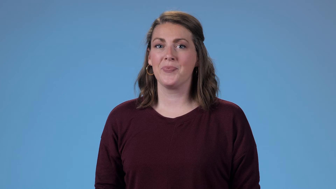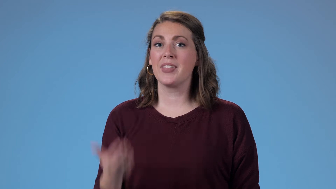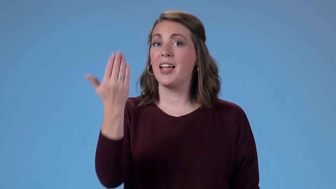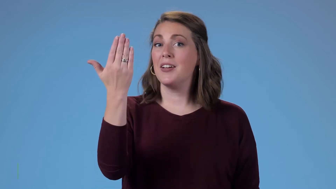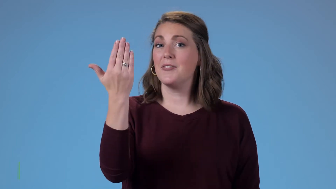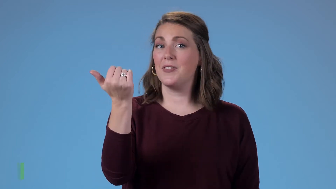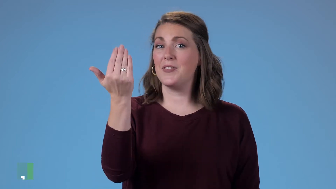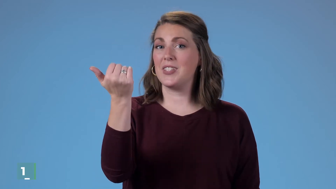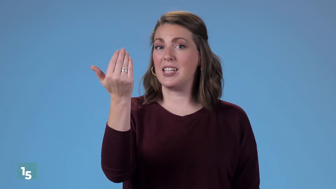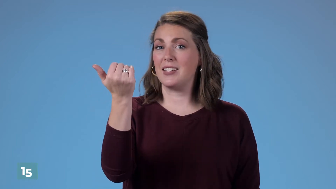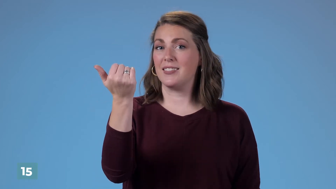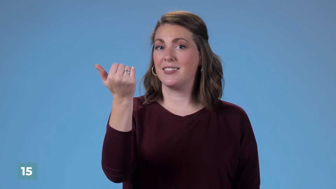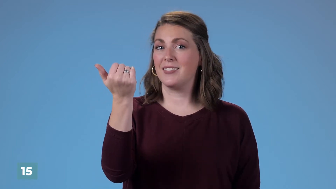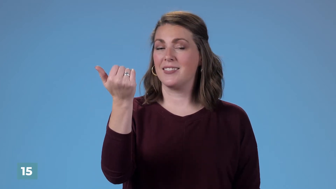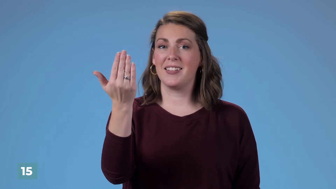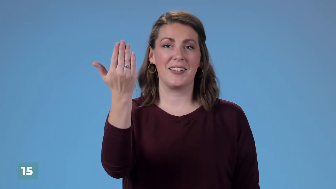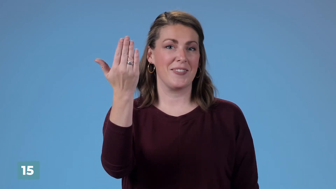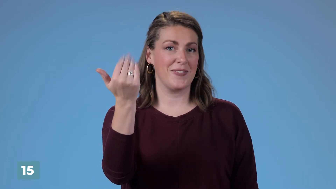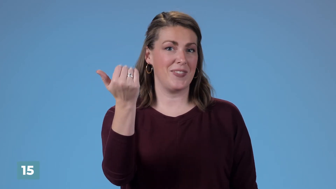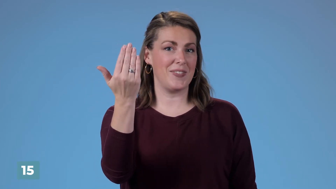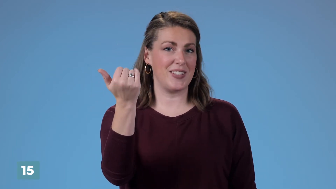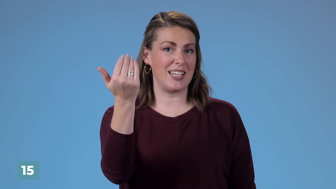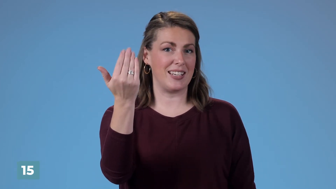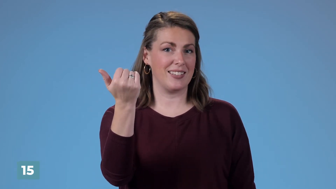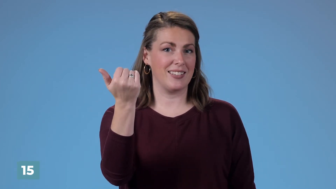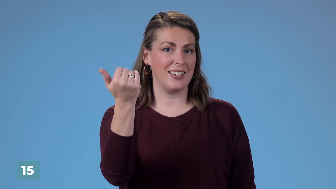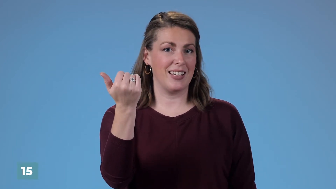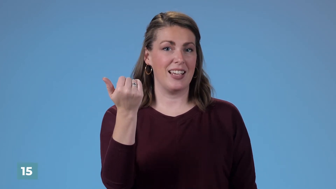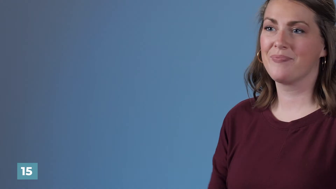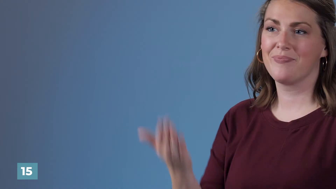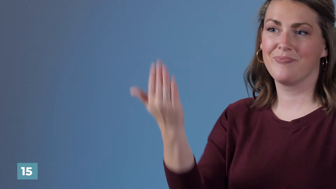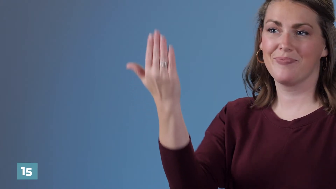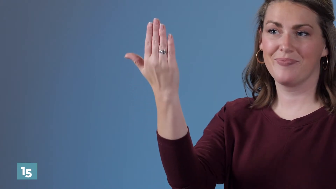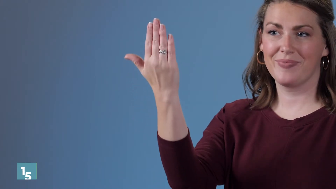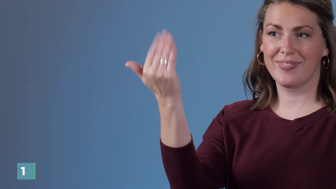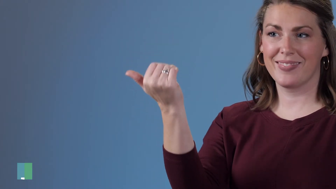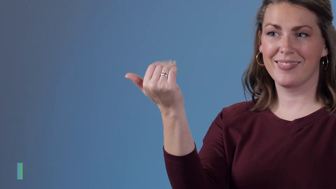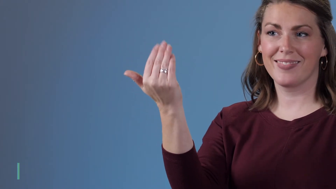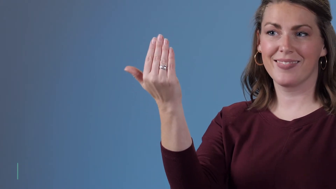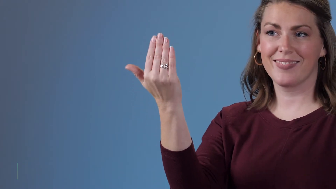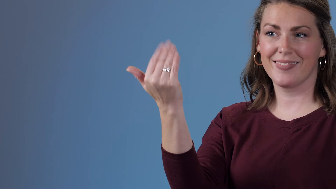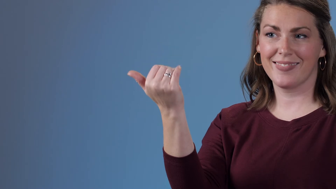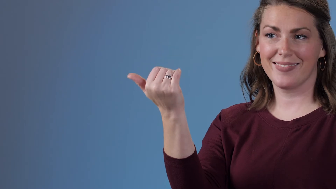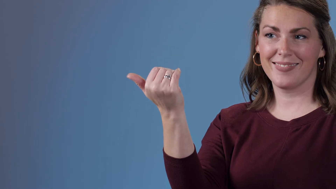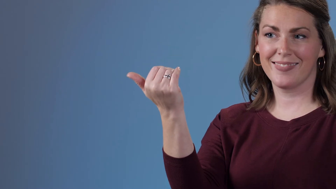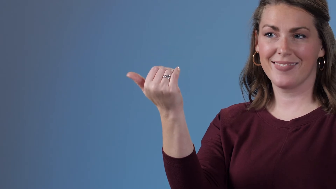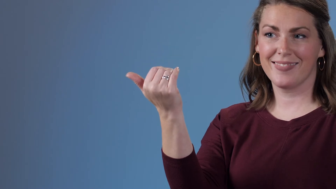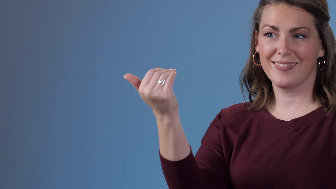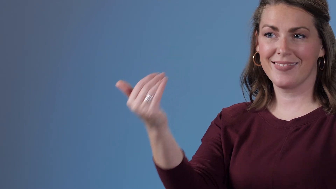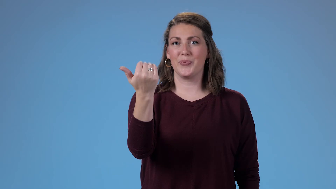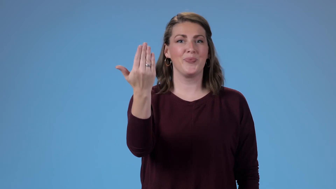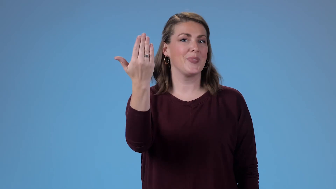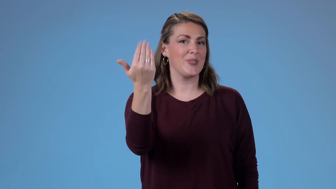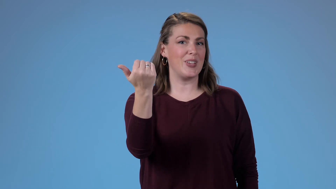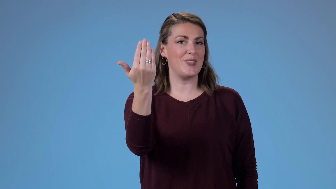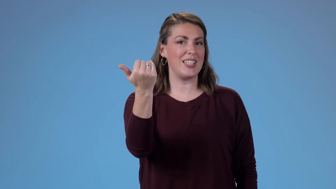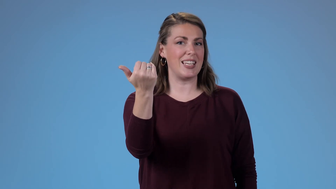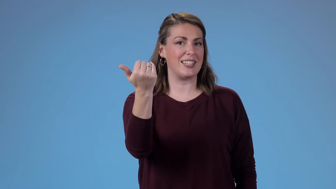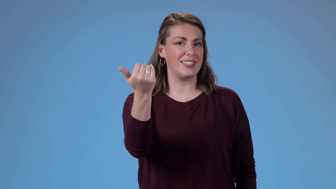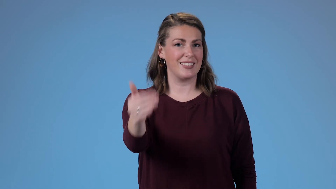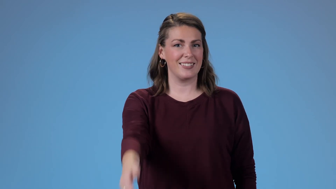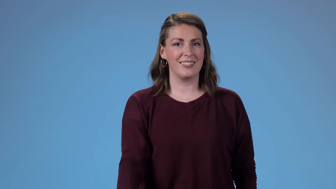15